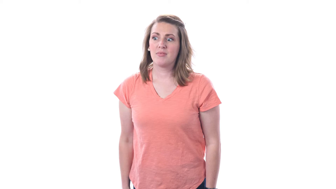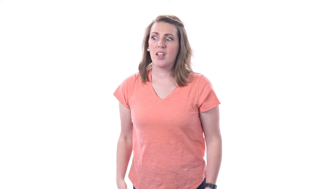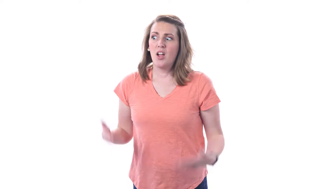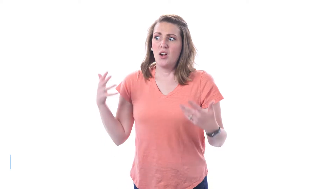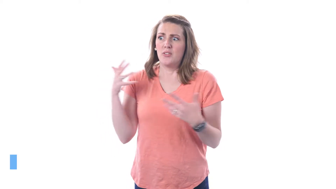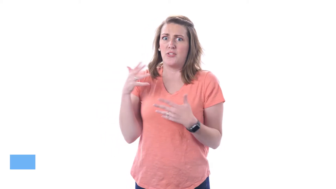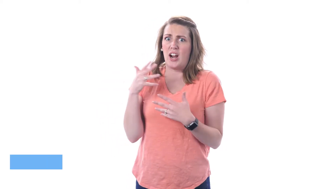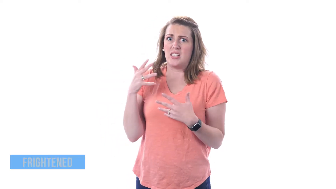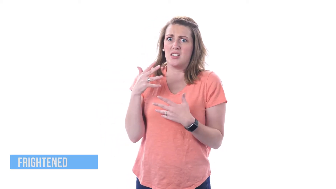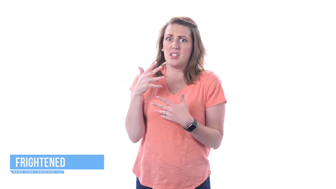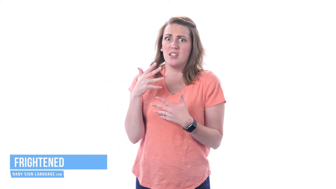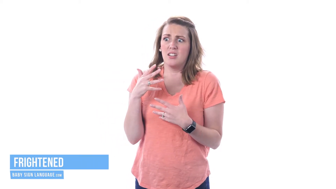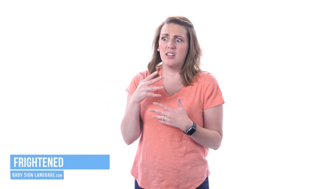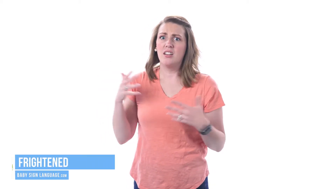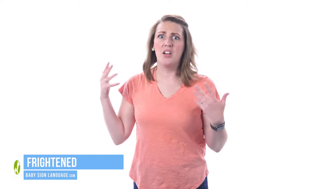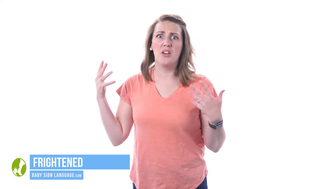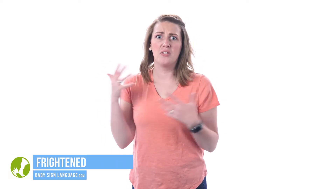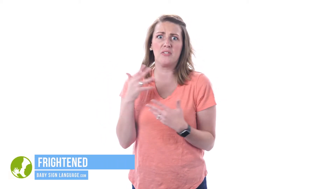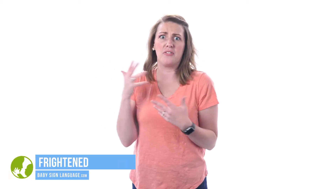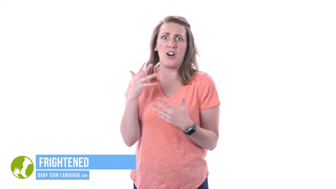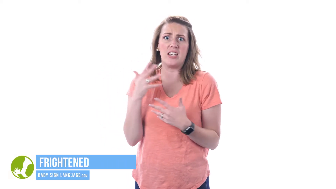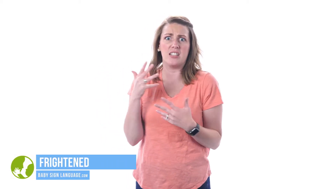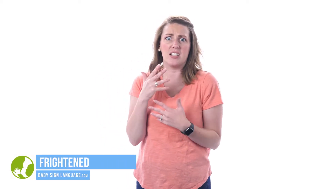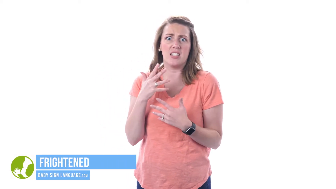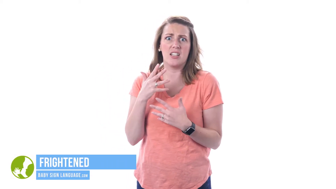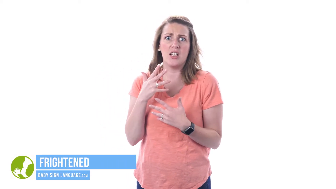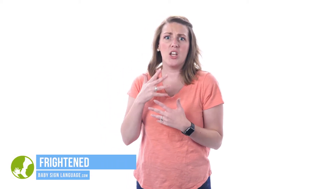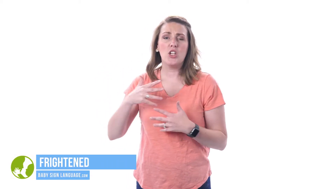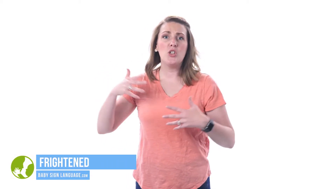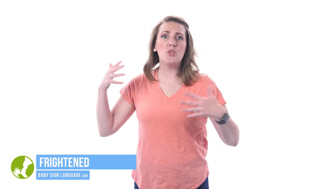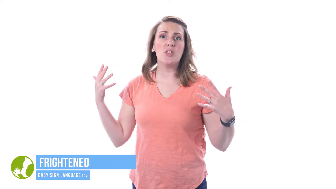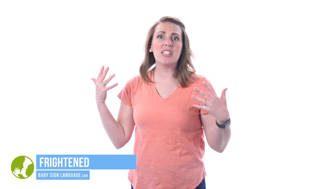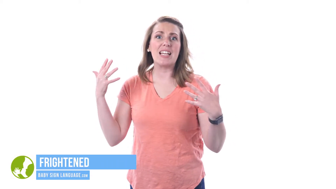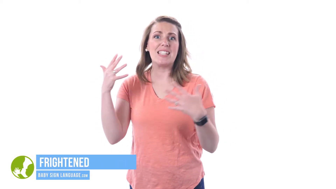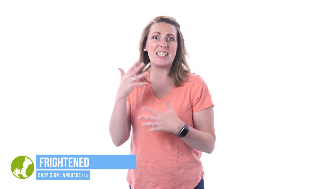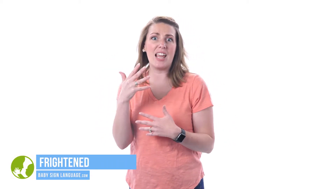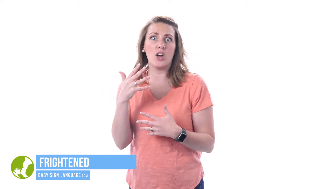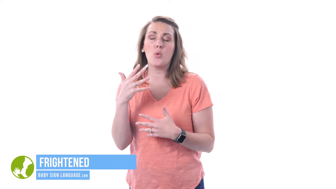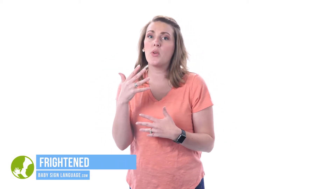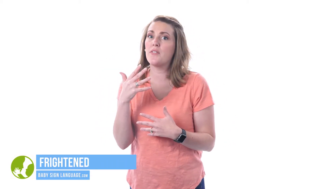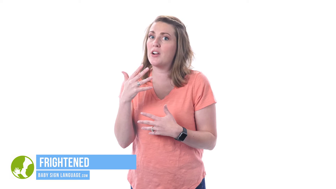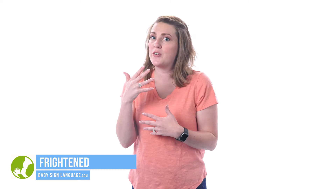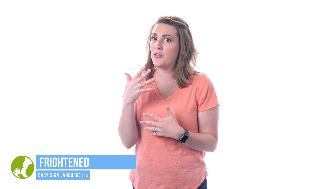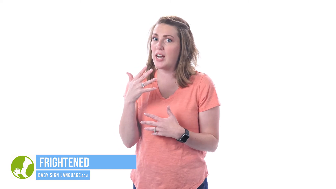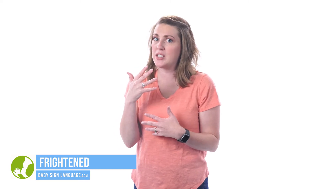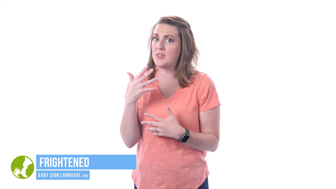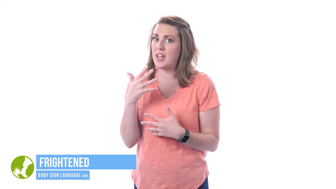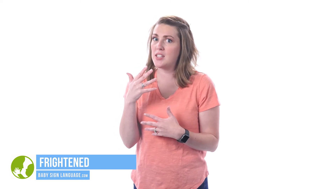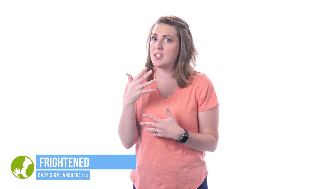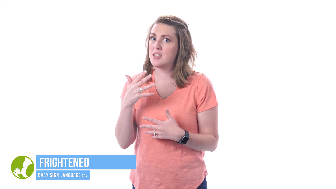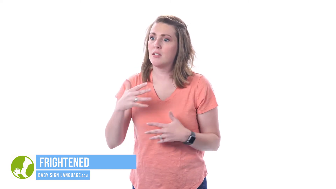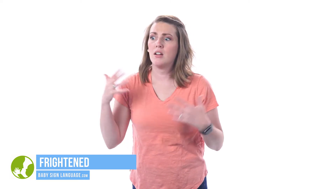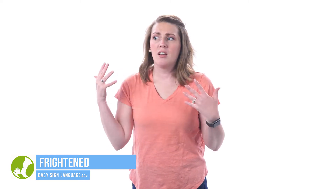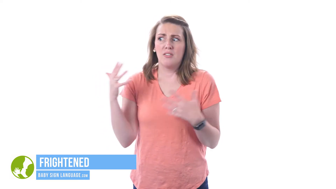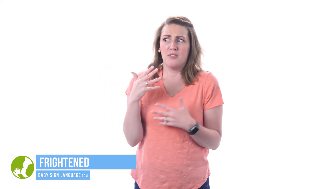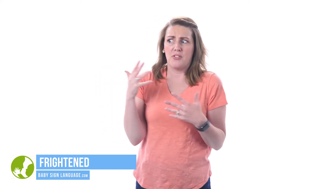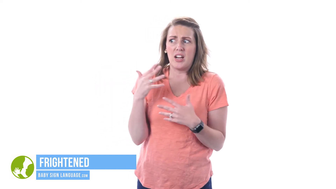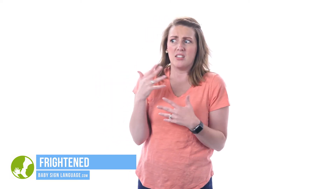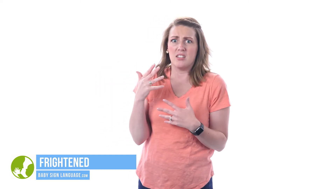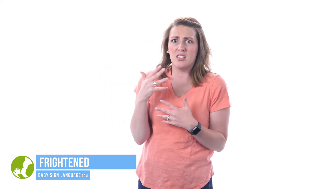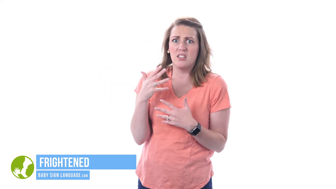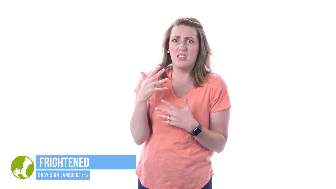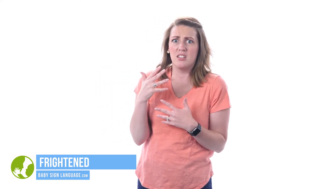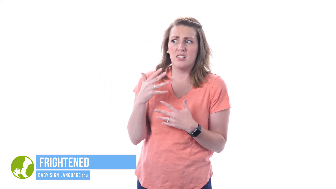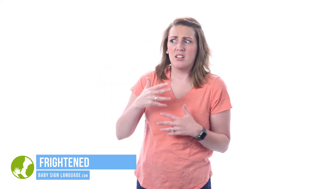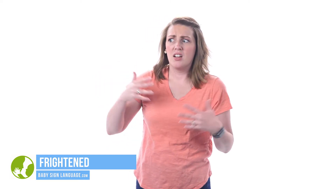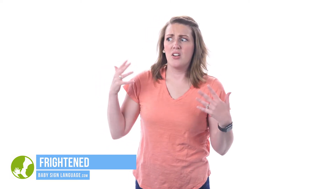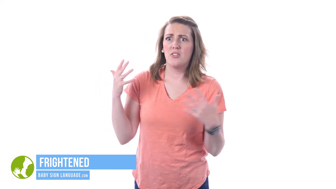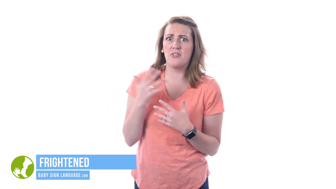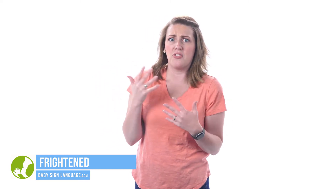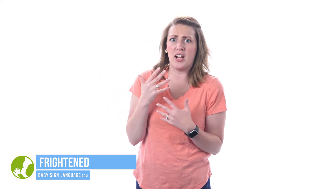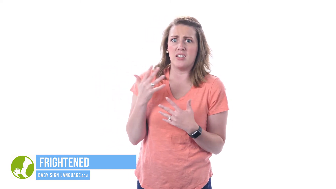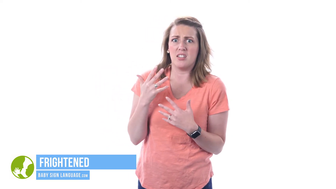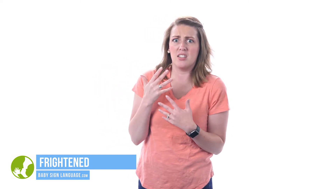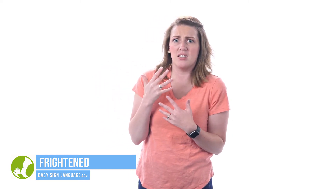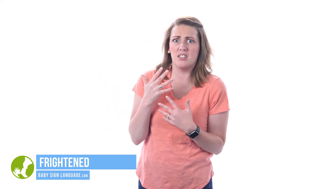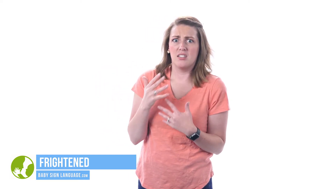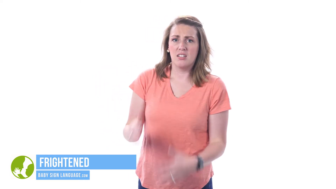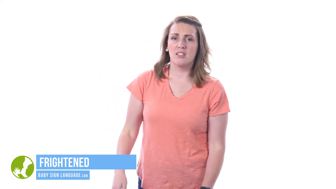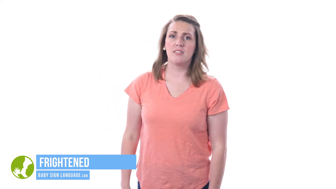Frightened